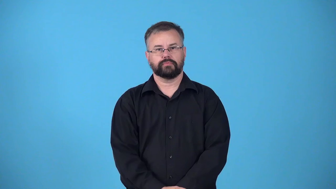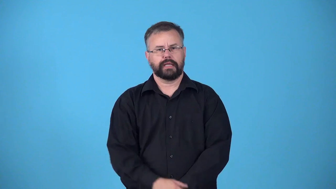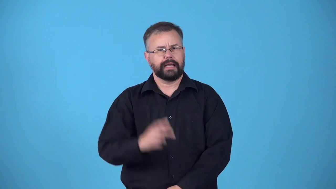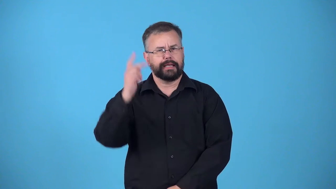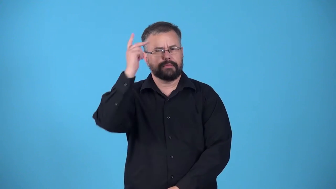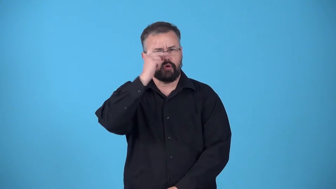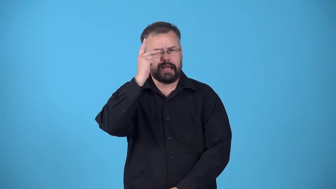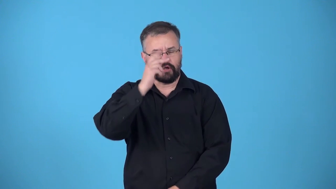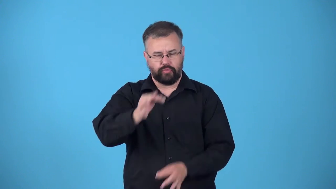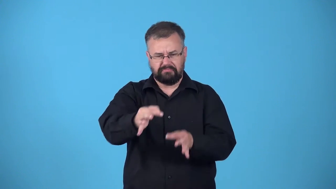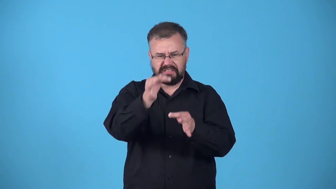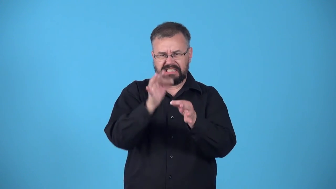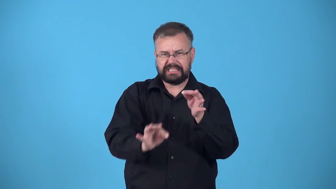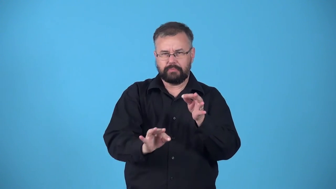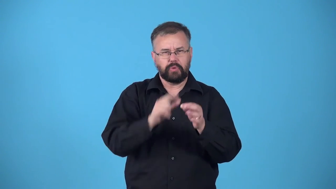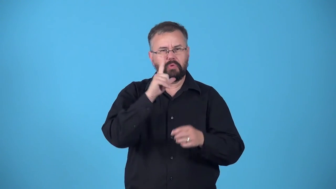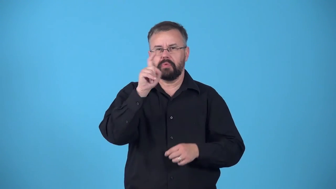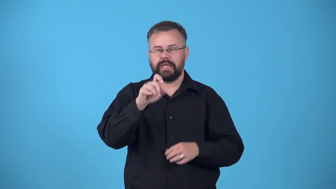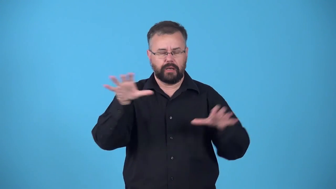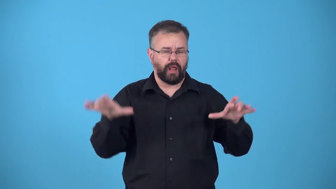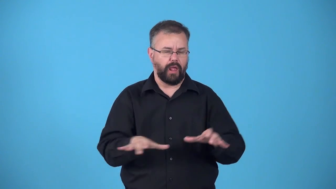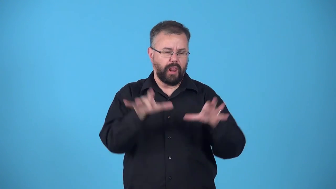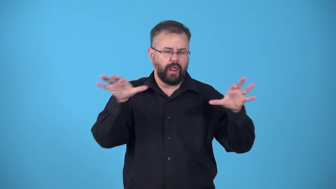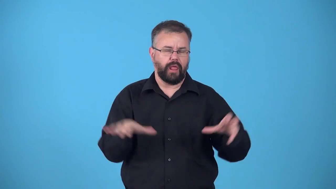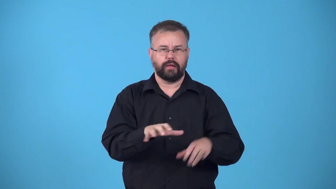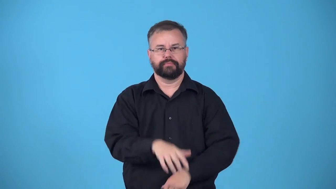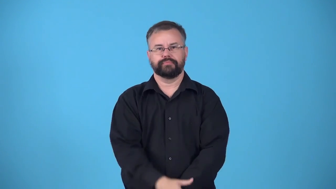functional,practical